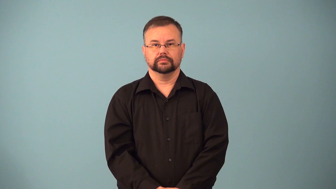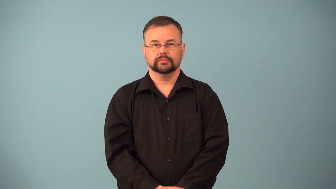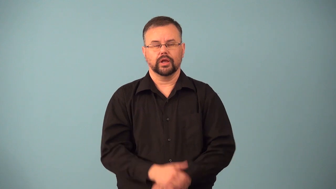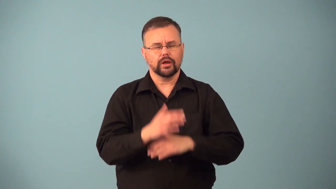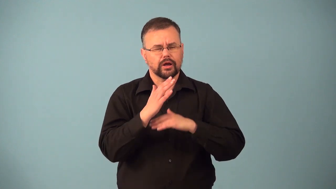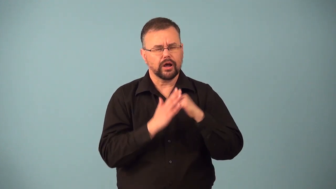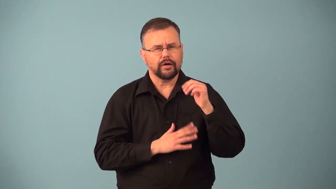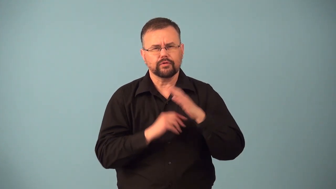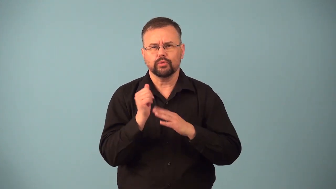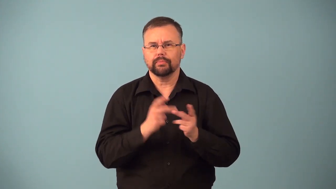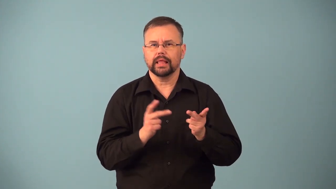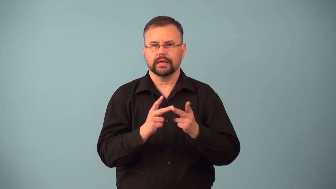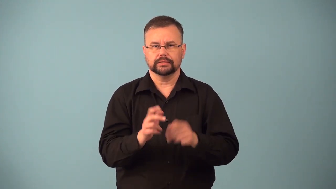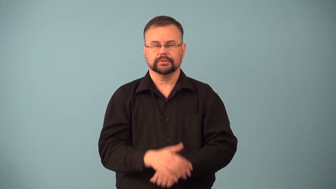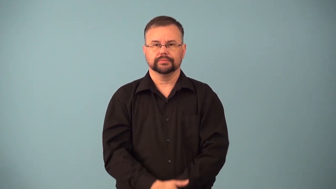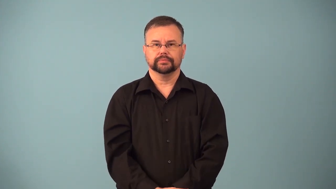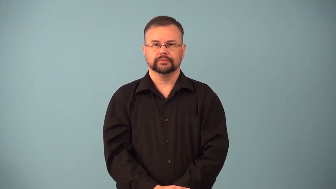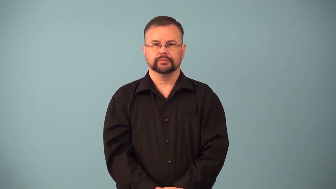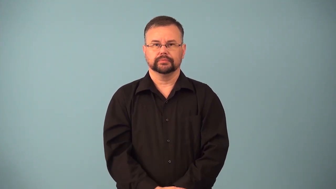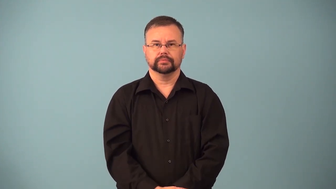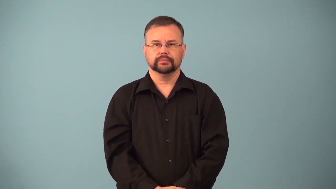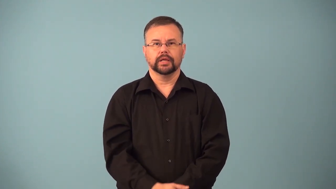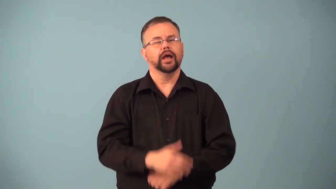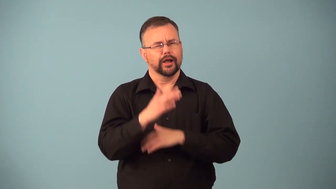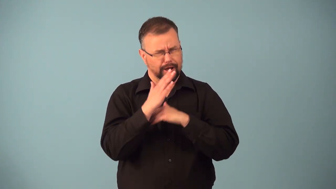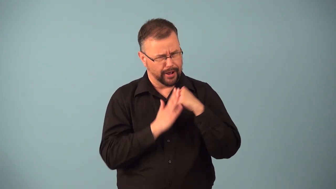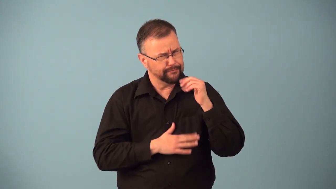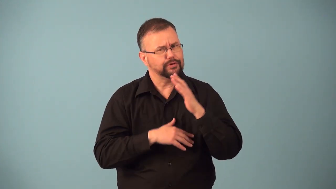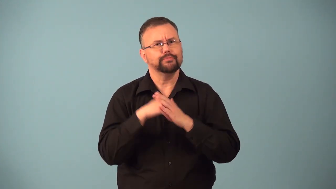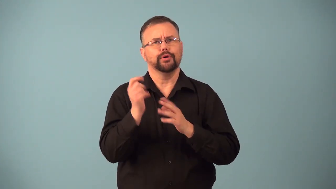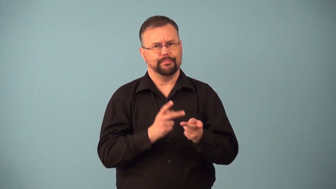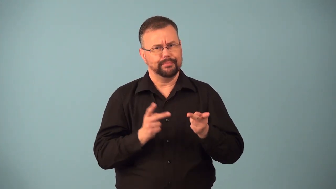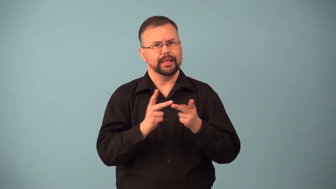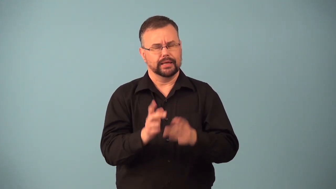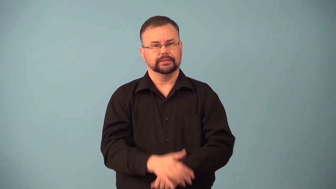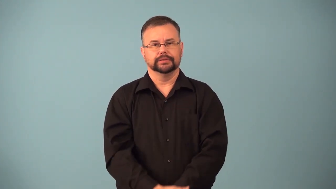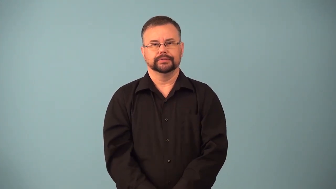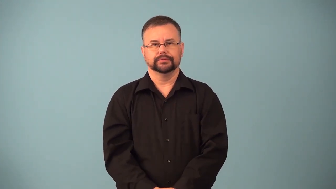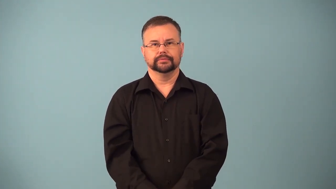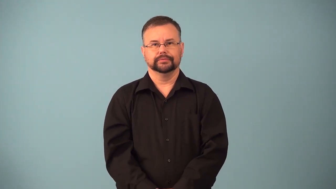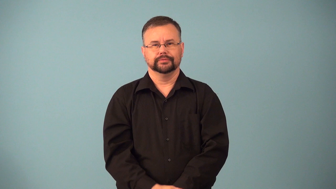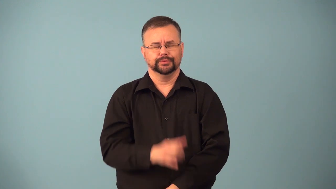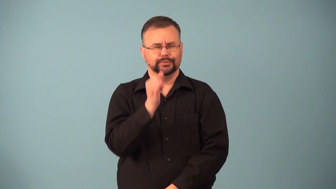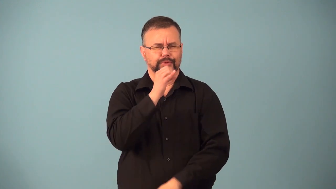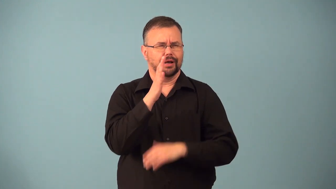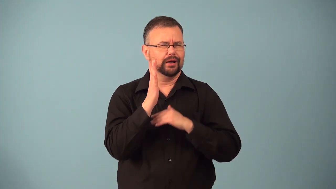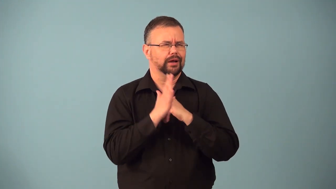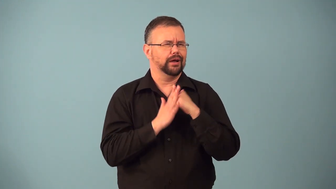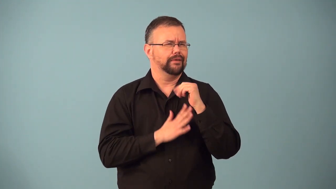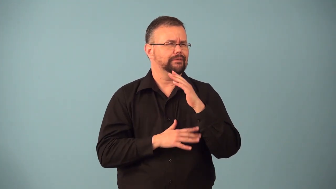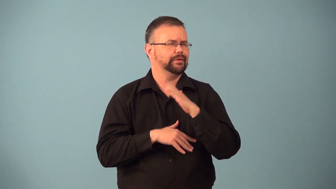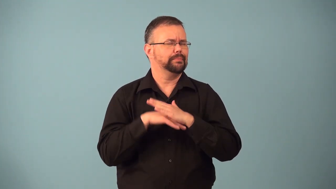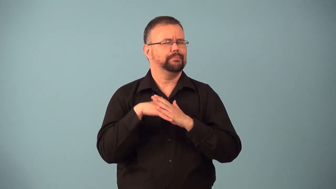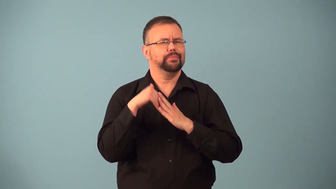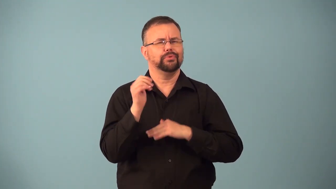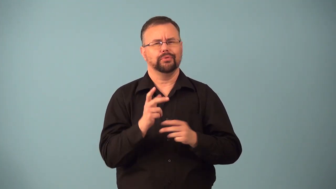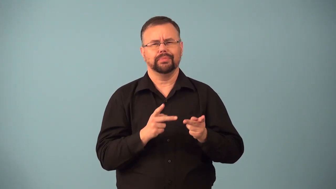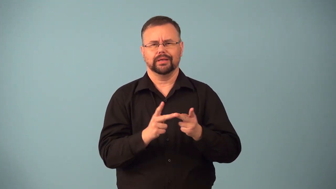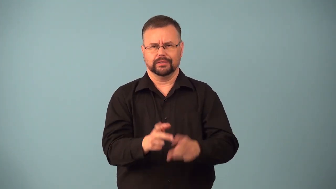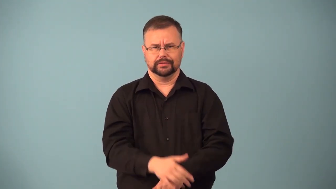homey,homier,homiest